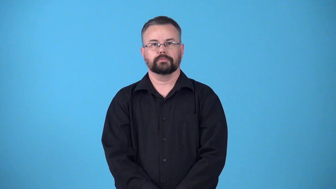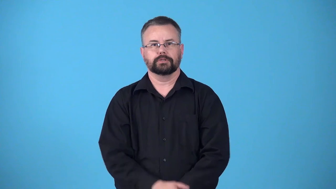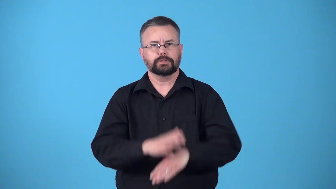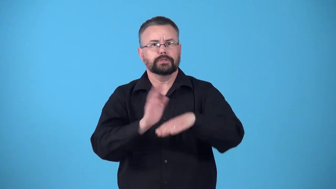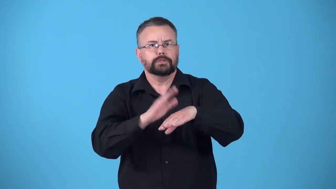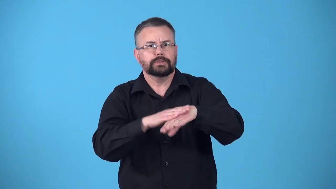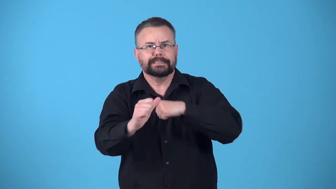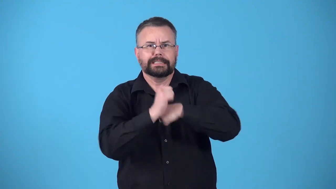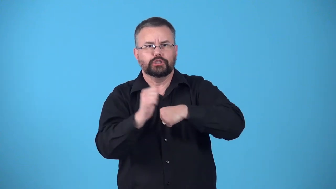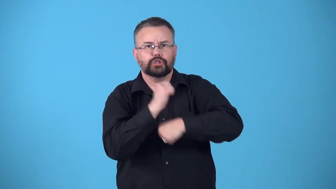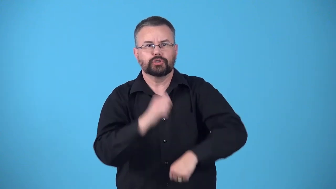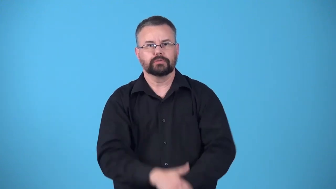canary in a coal mine